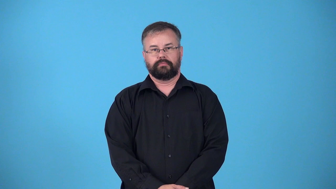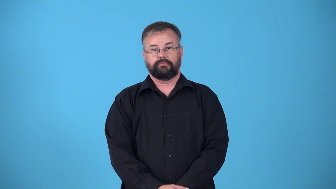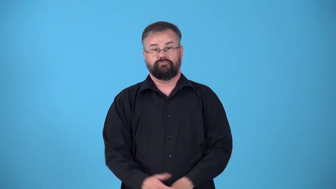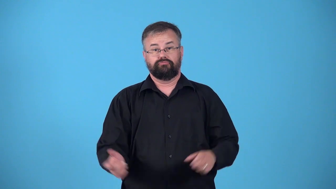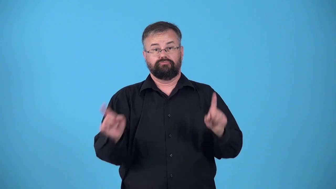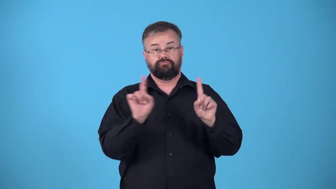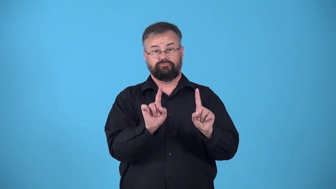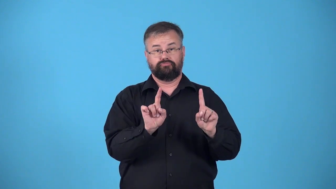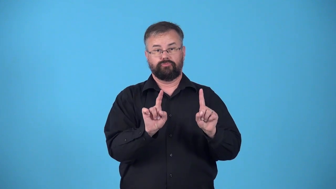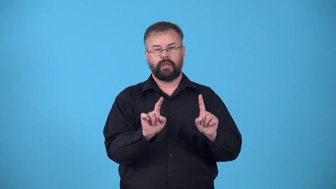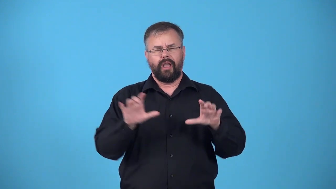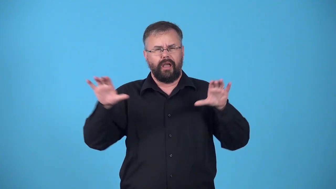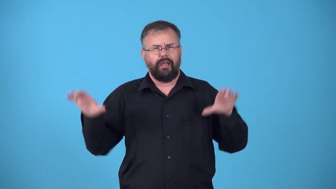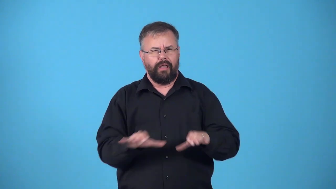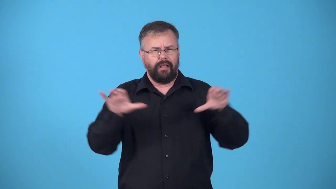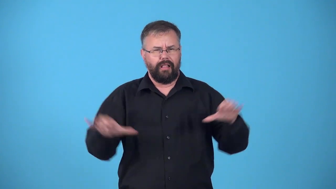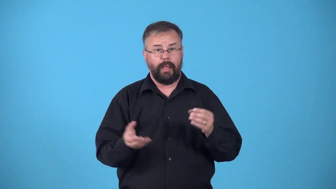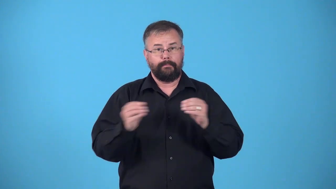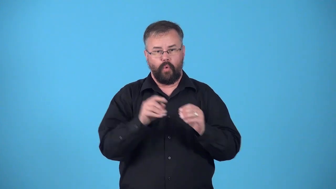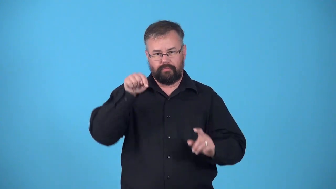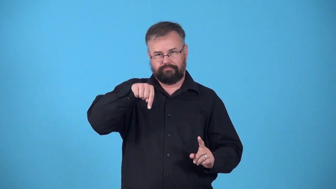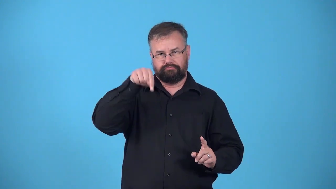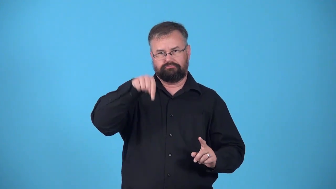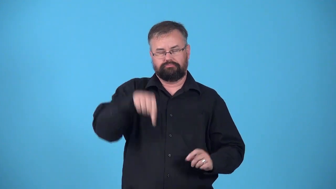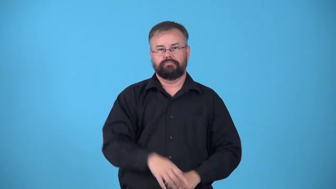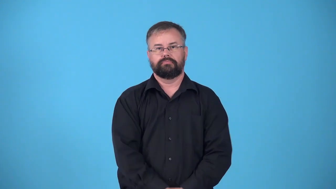one sided,one way street